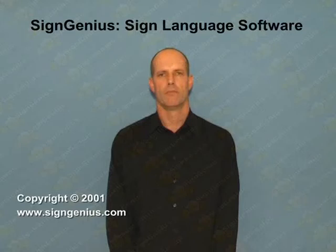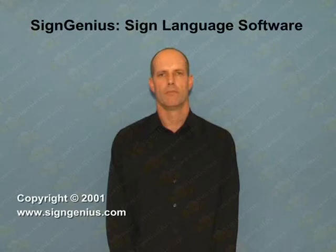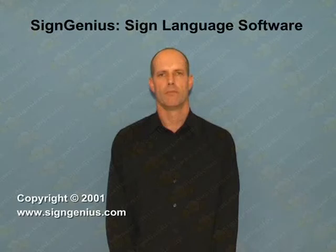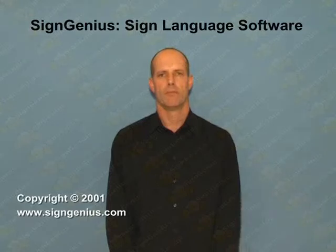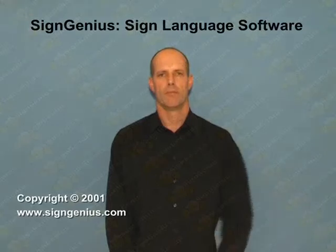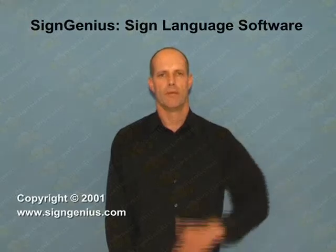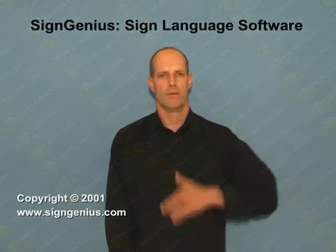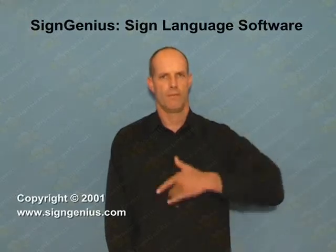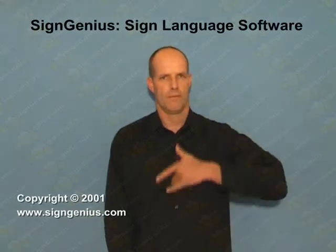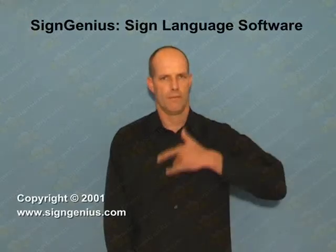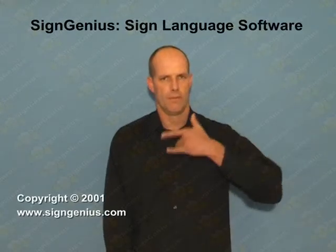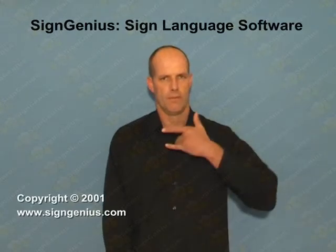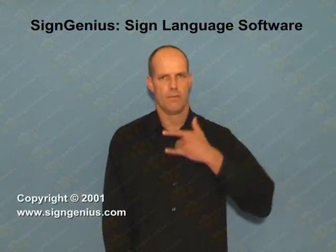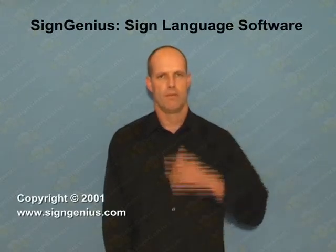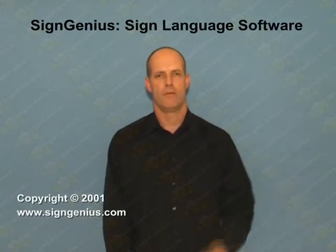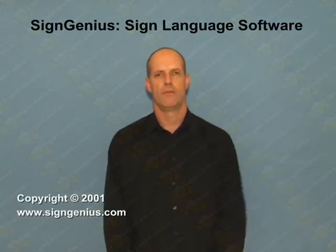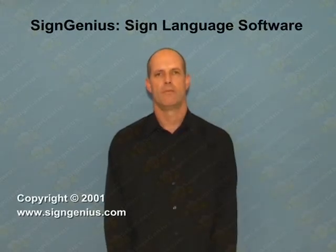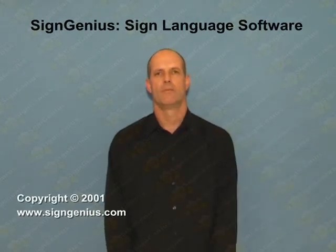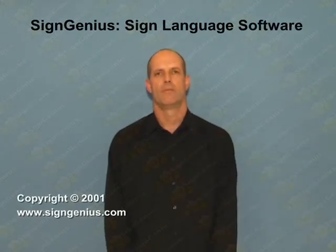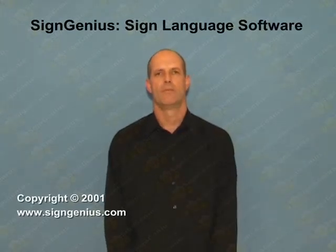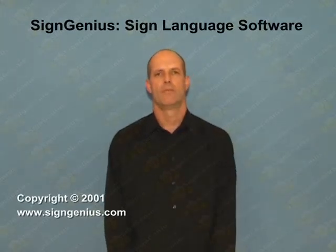FEEL